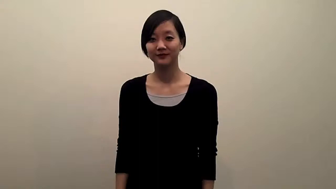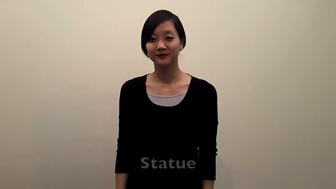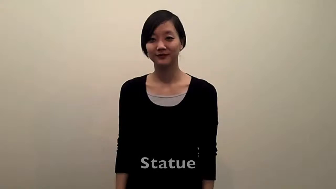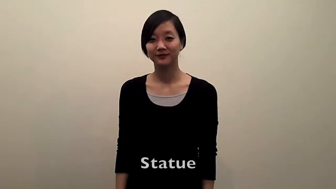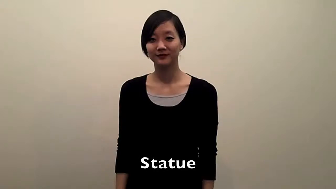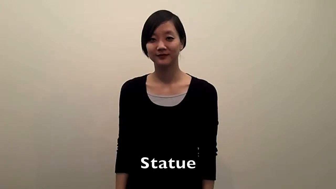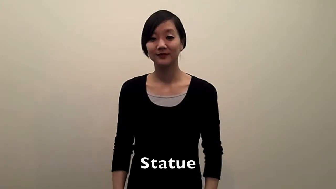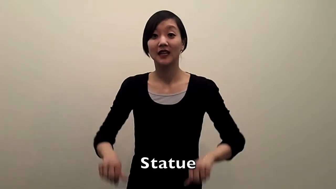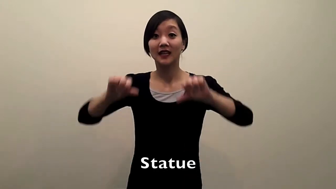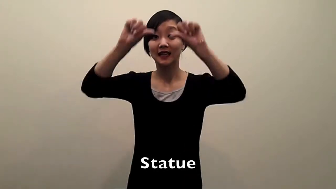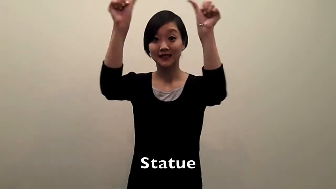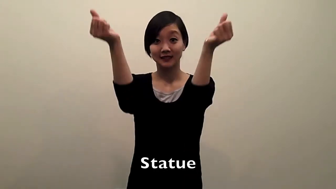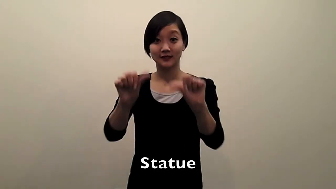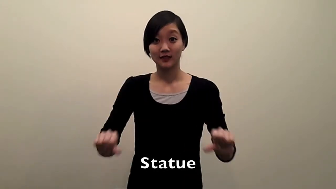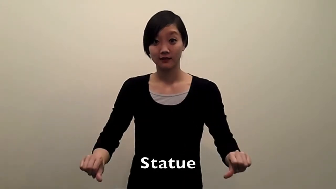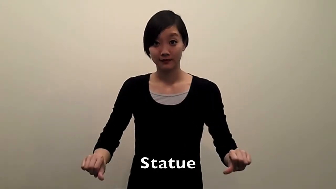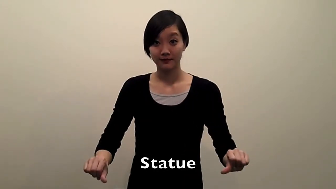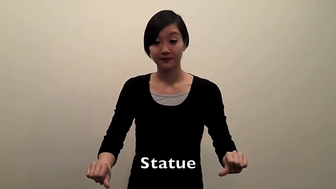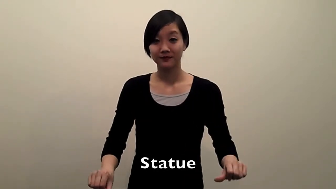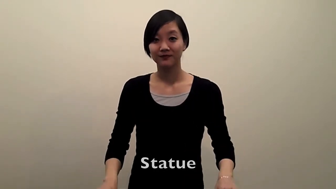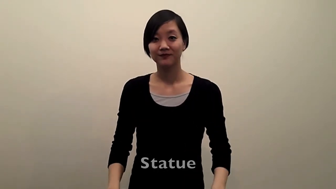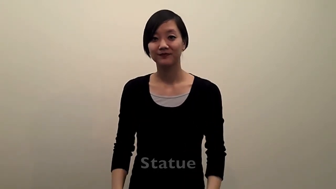Statue